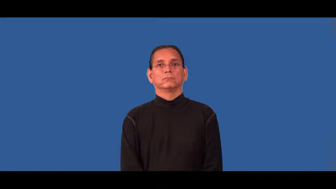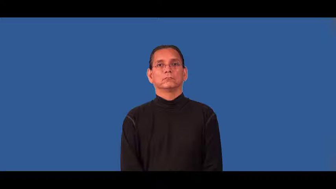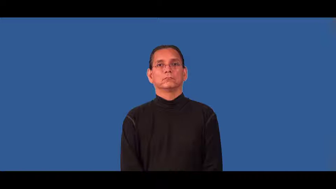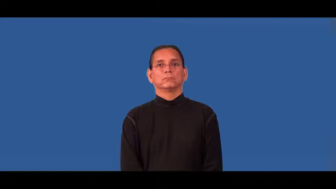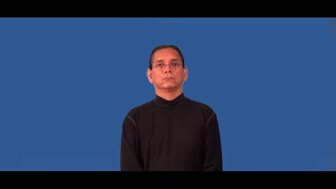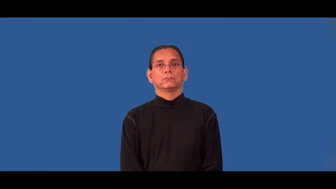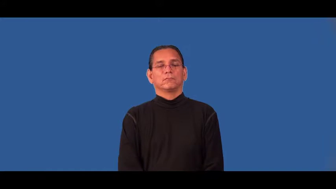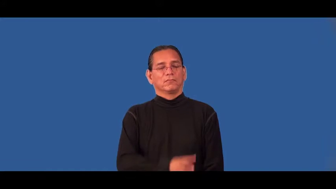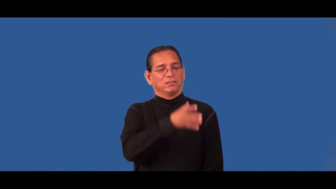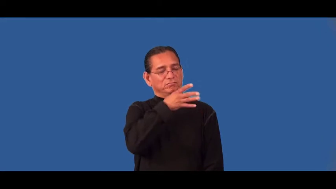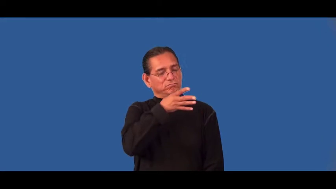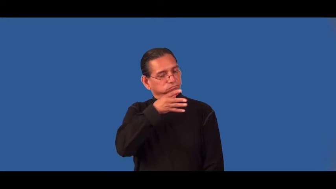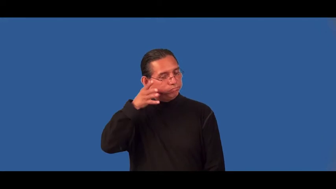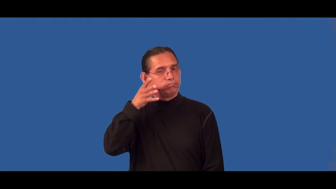ratty